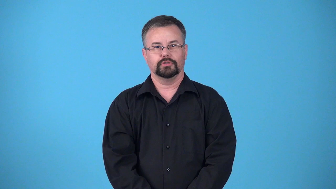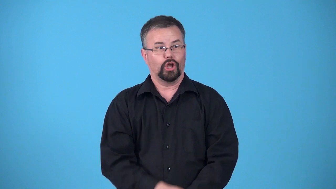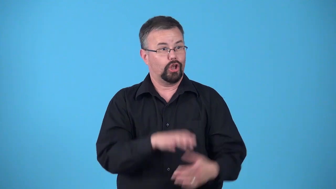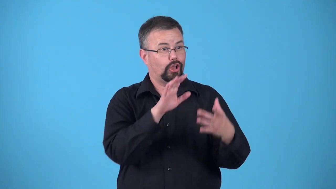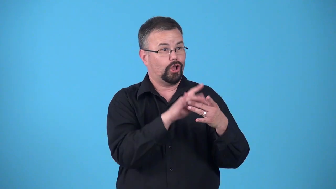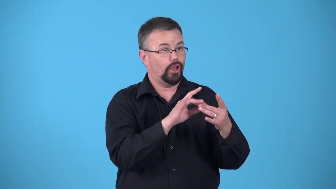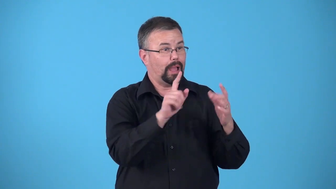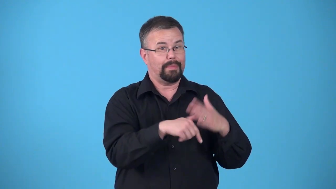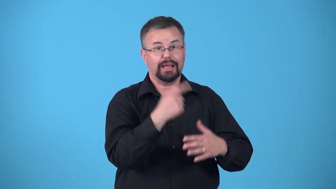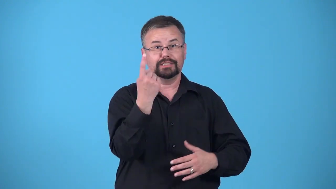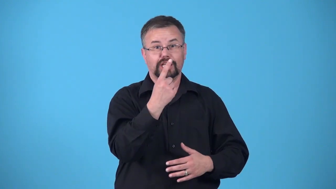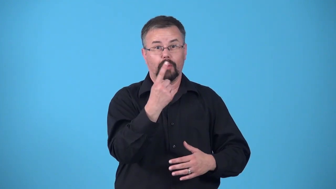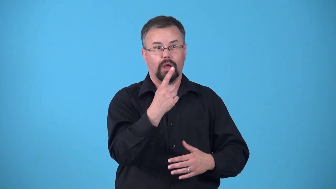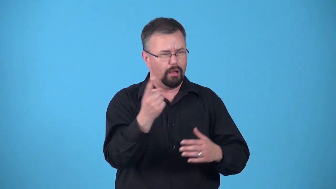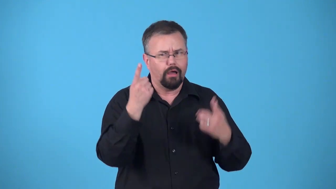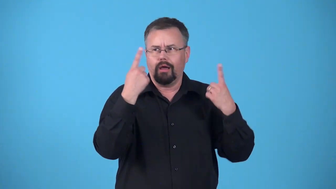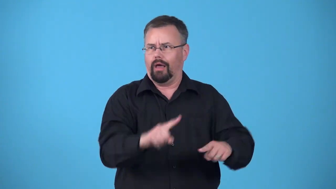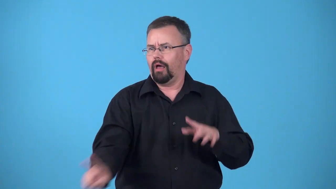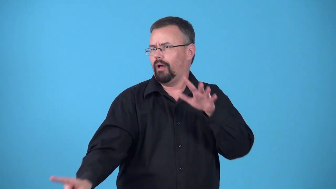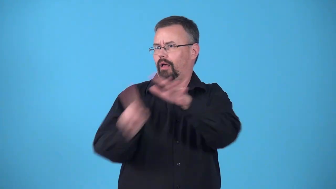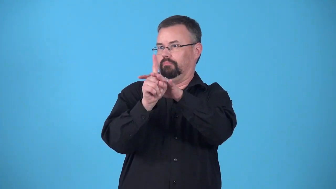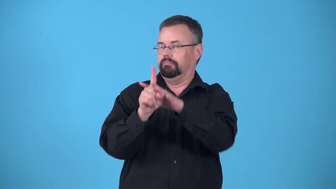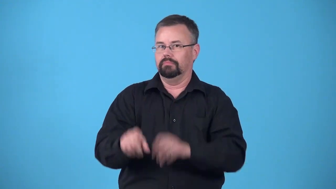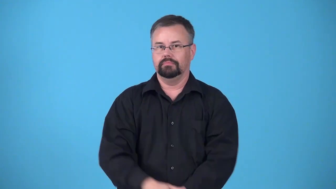speak of the devil